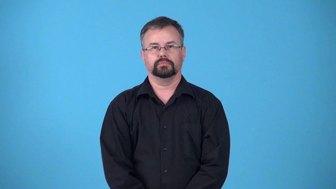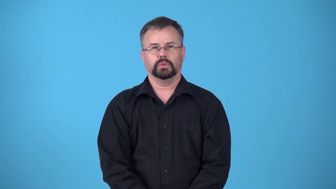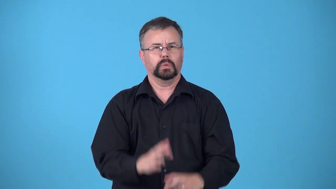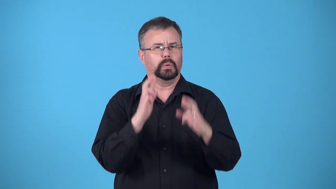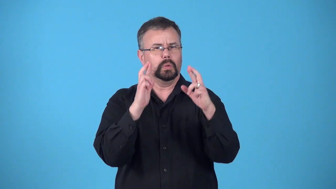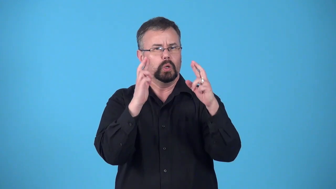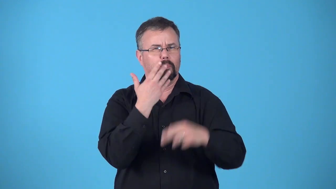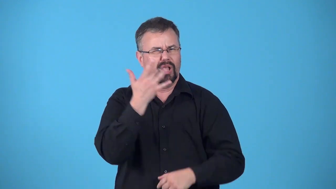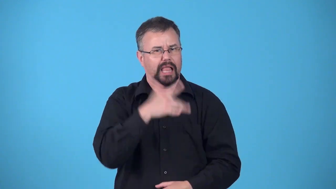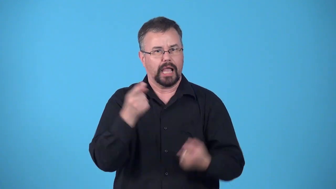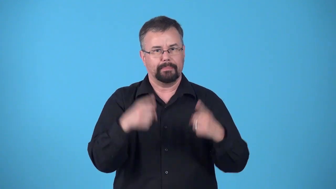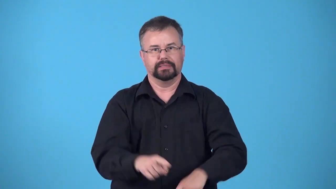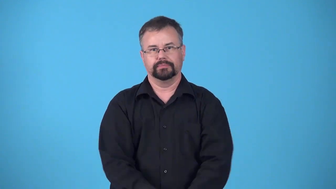luck be a lady